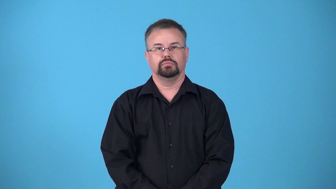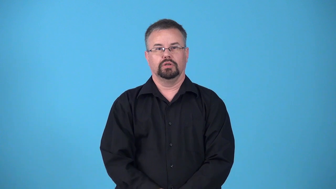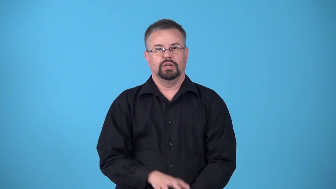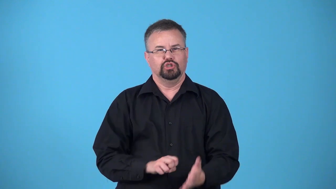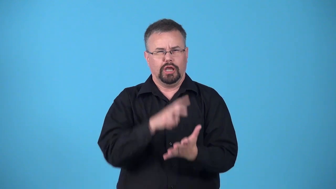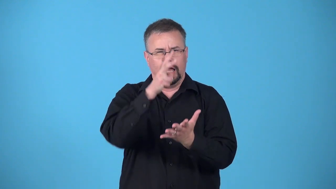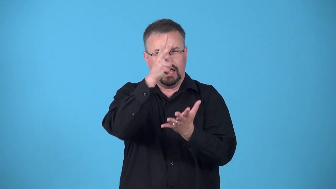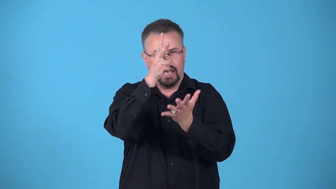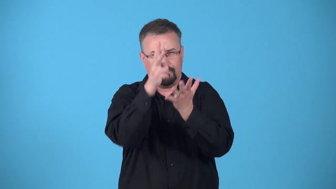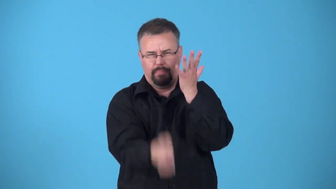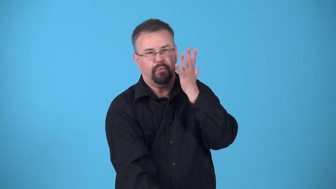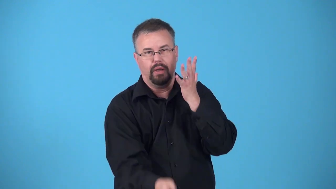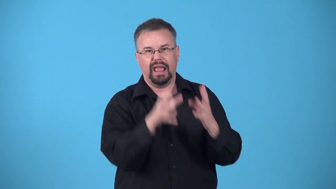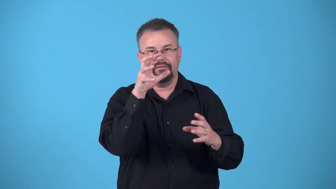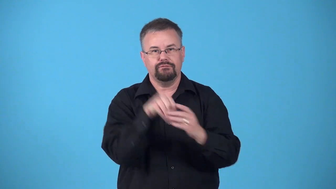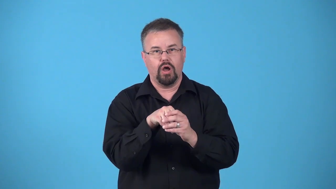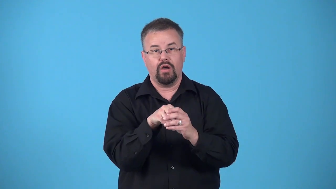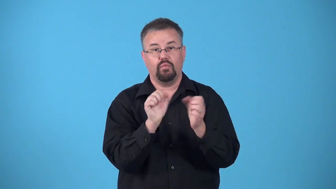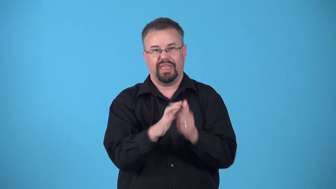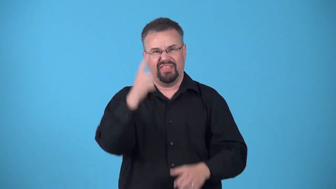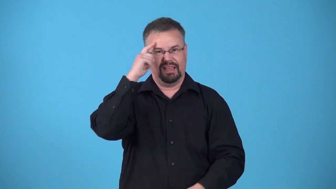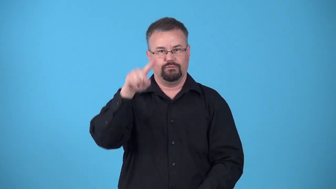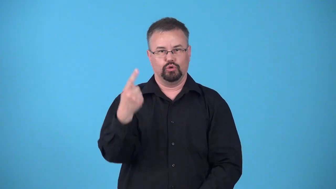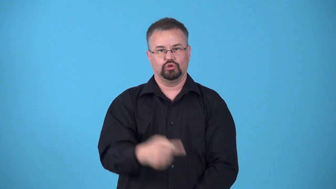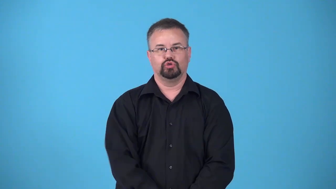jump in with both feet